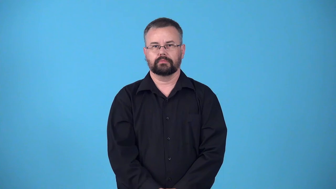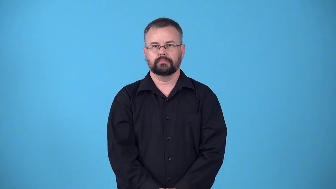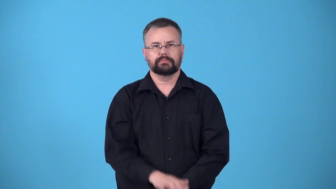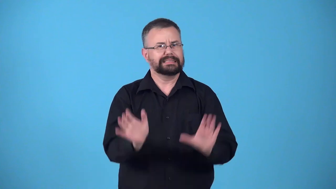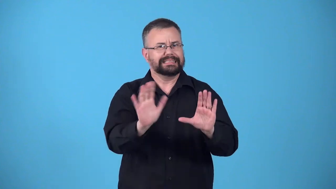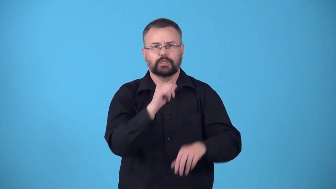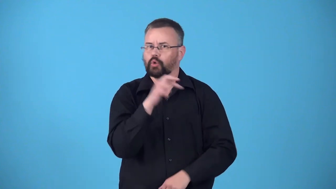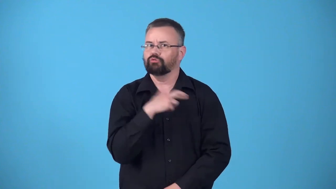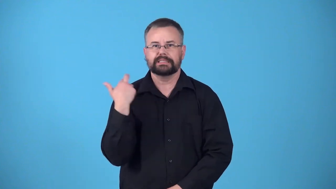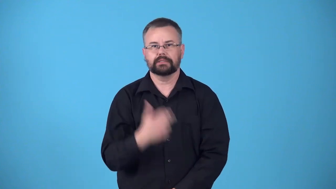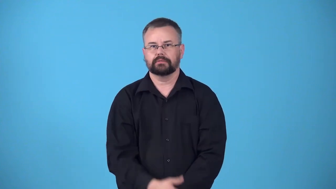don't tempt fate